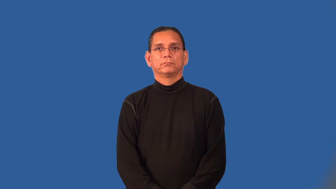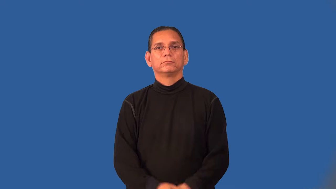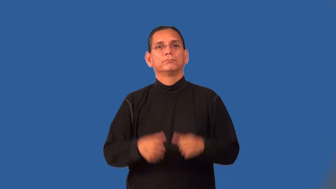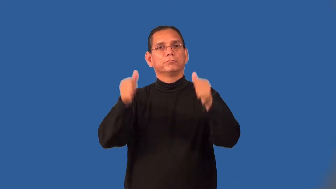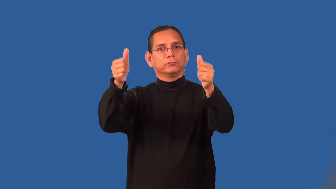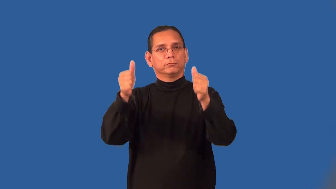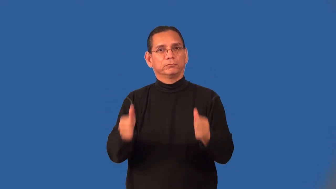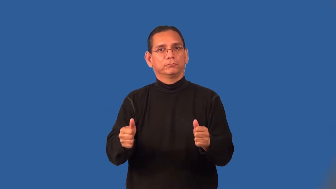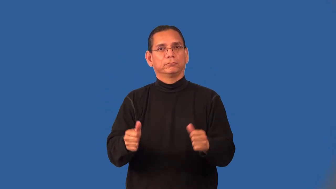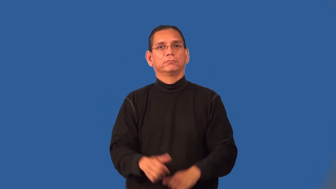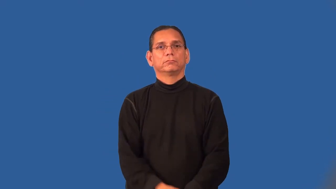post-put up